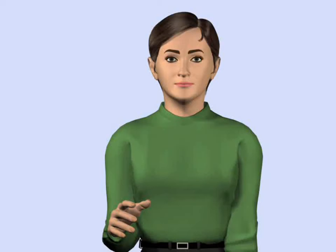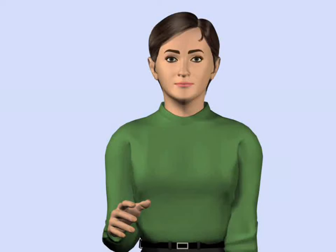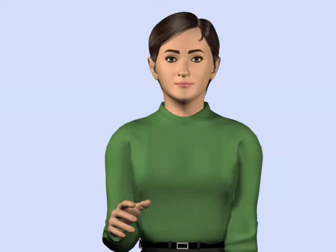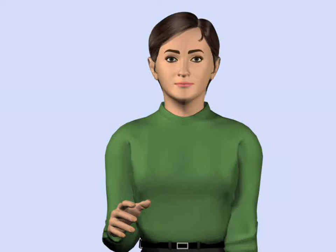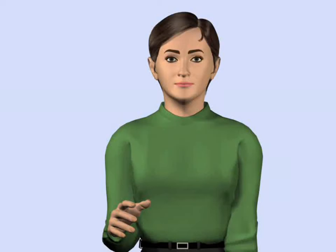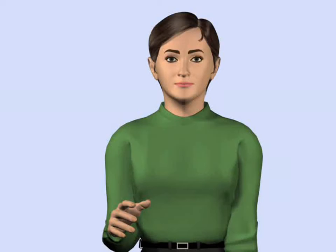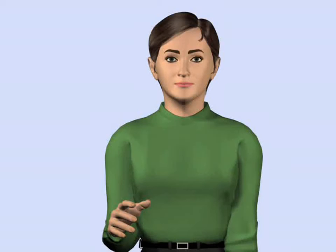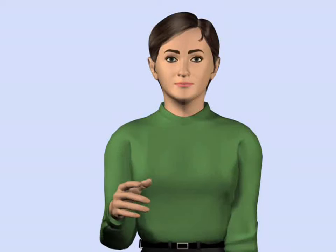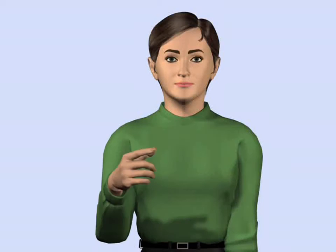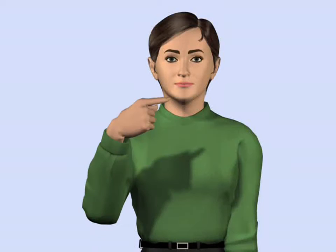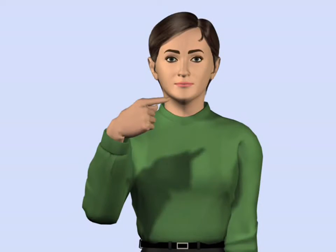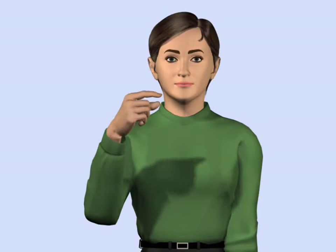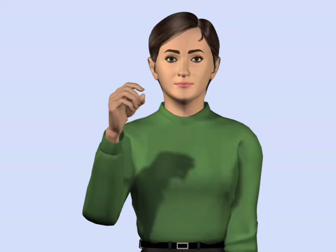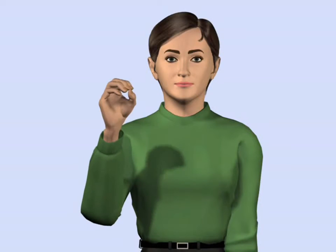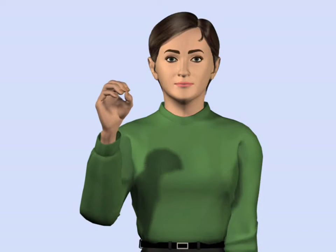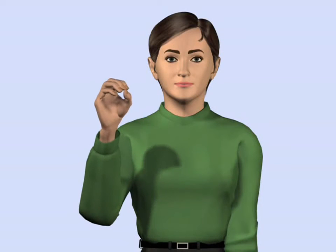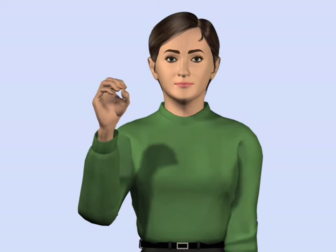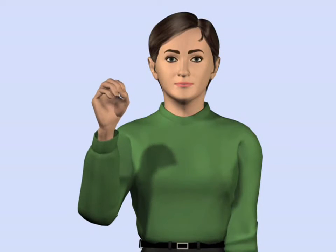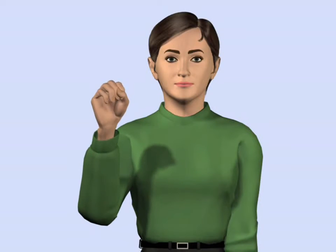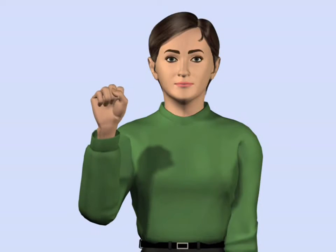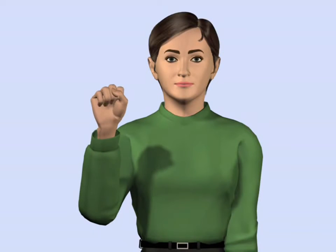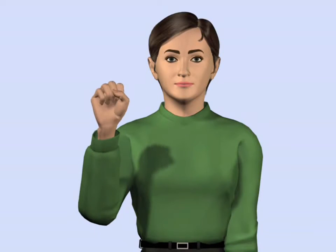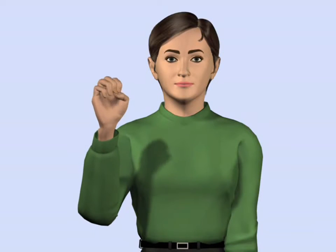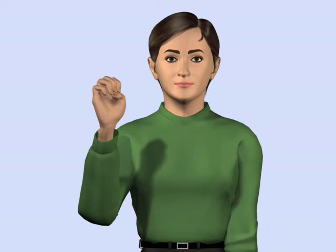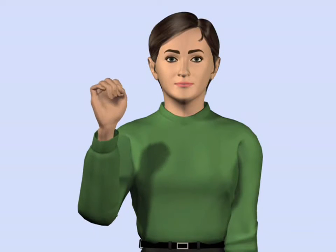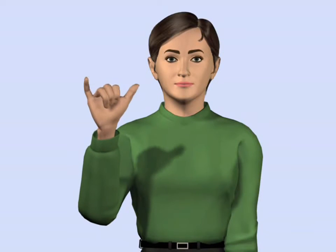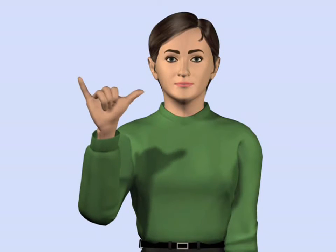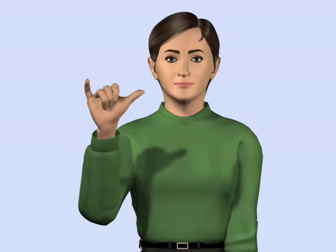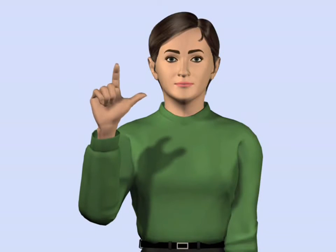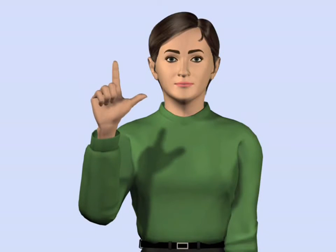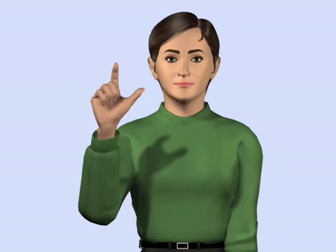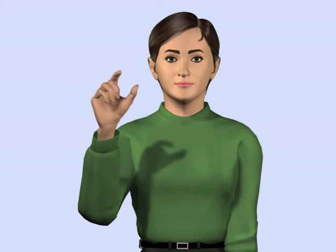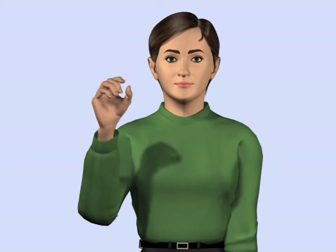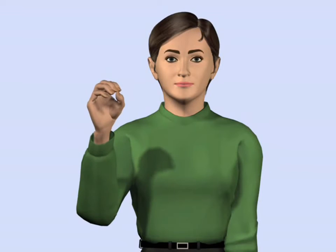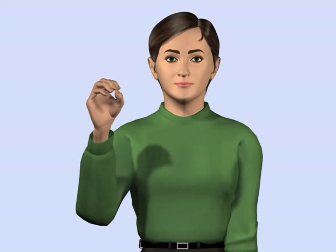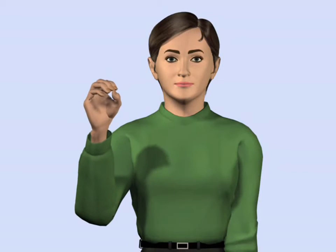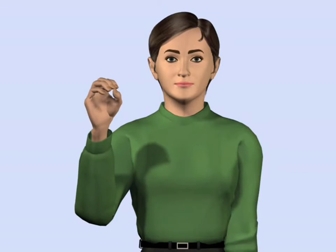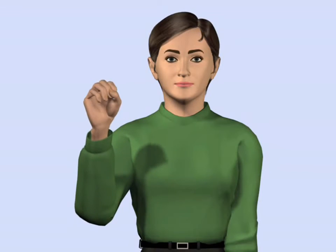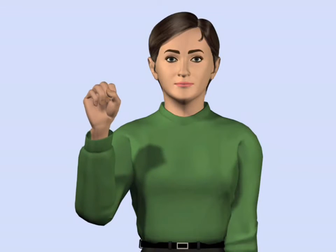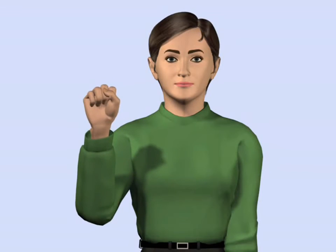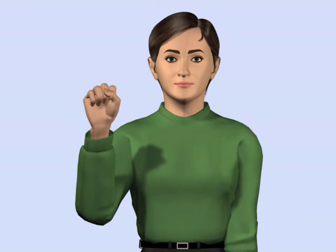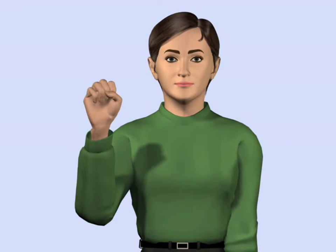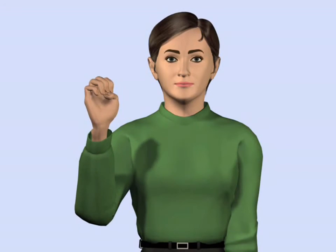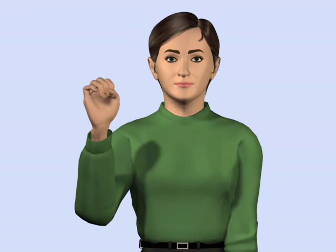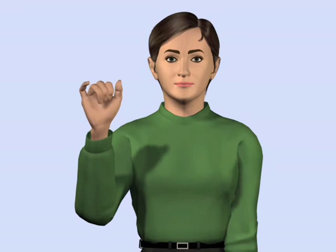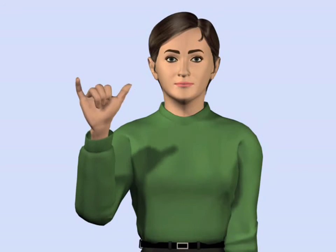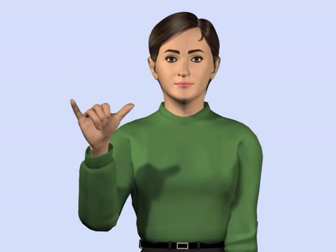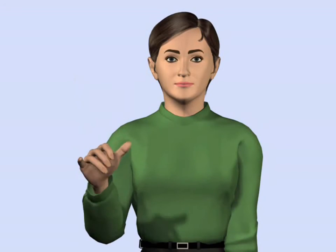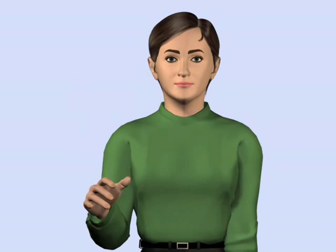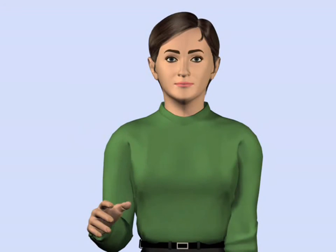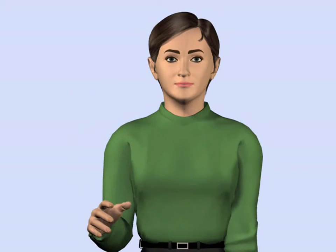goosey loosey